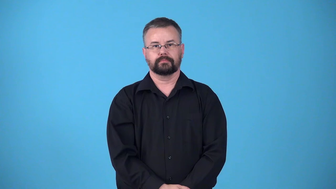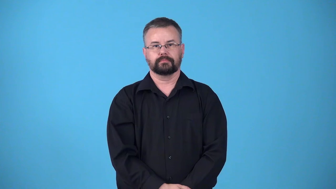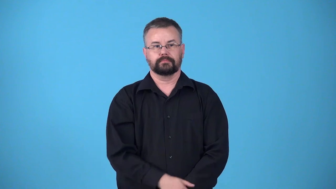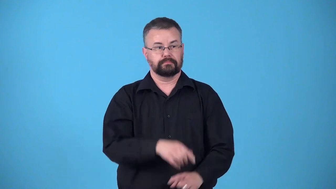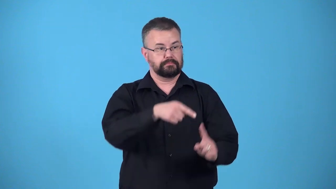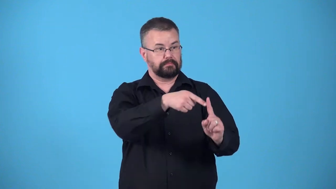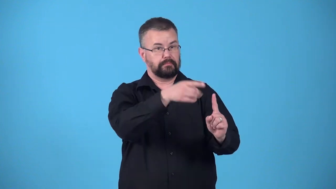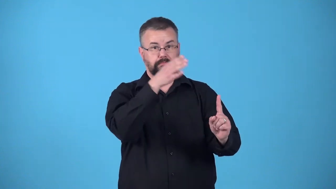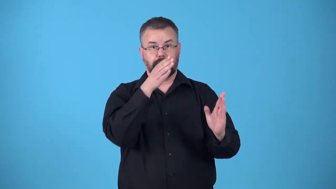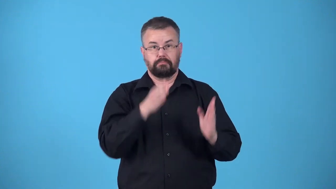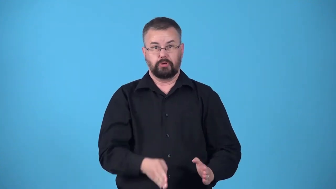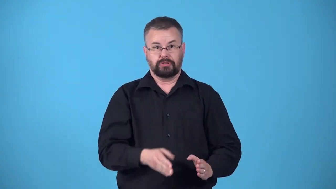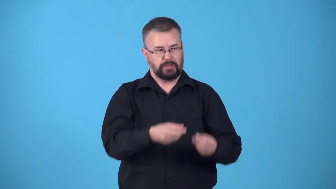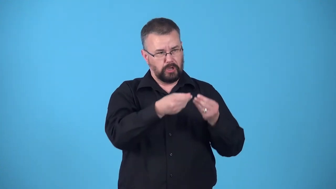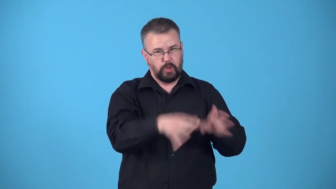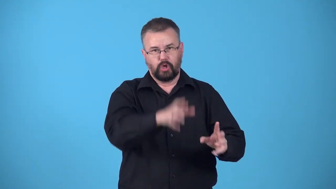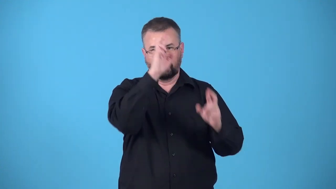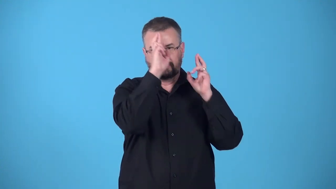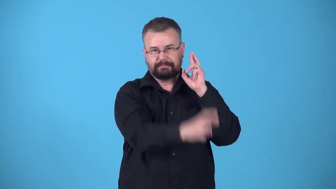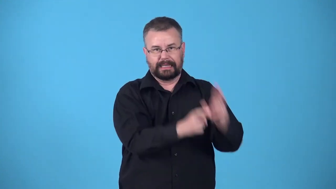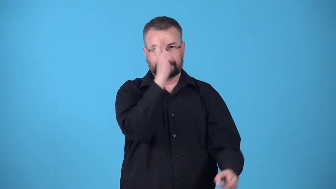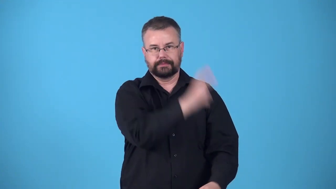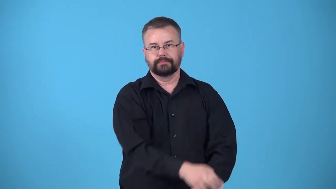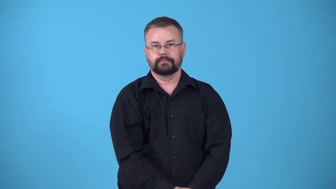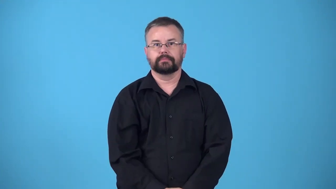fall from grace